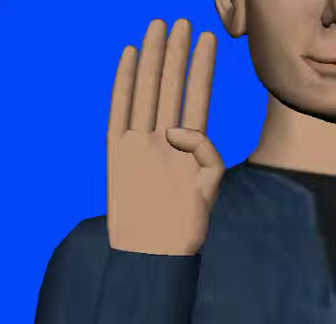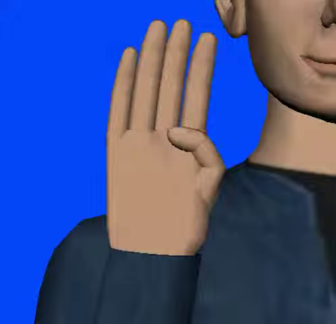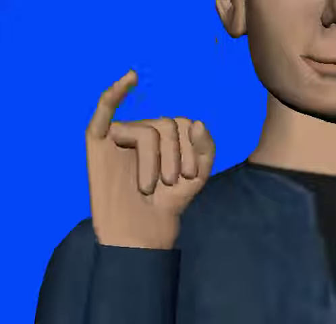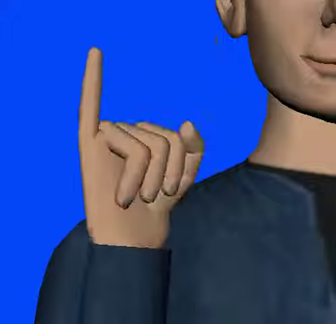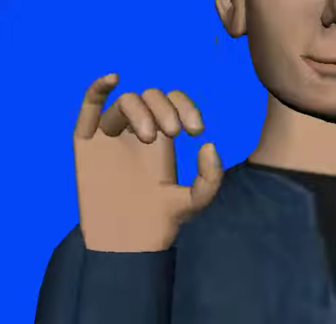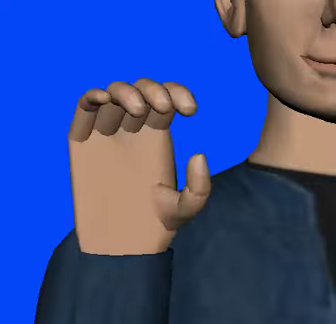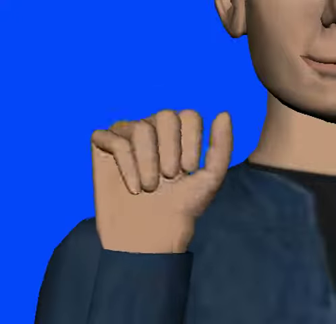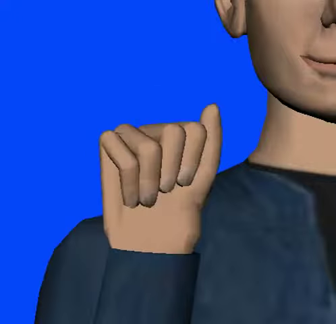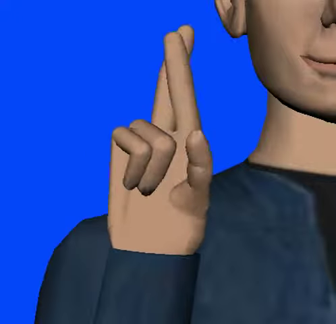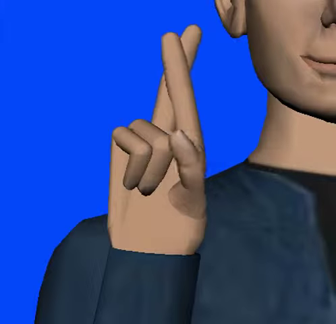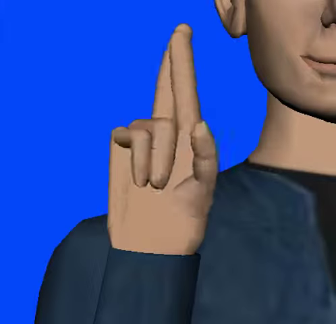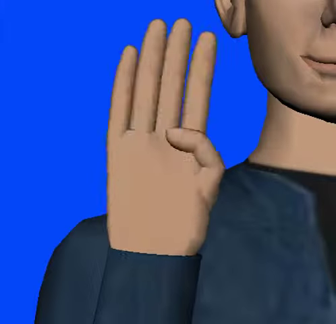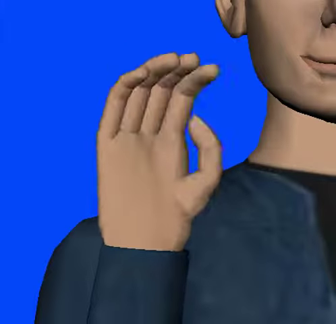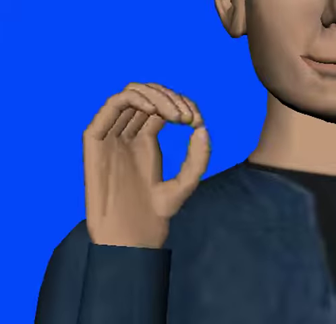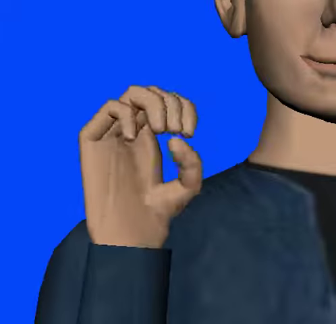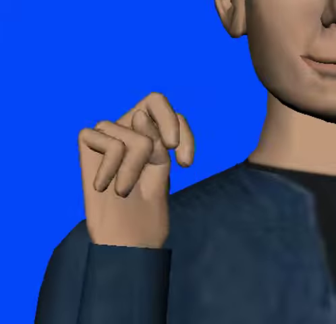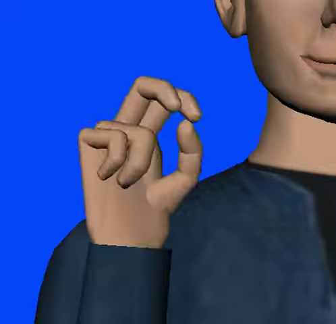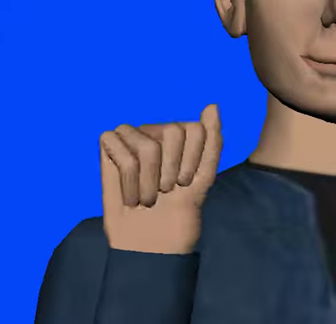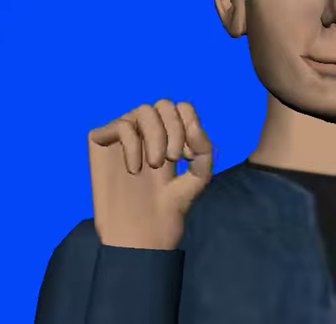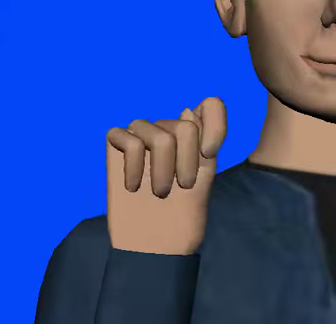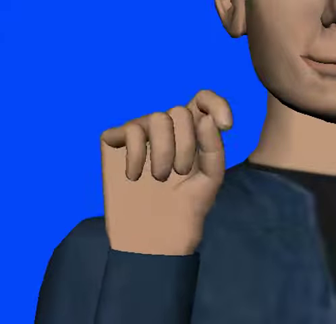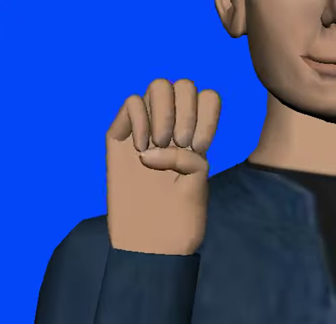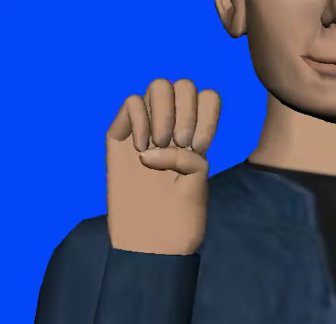bicarbonate